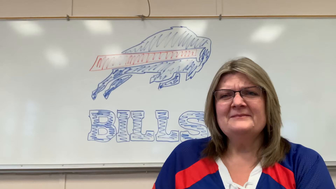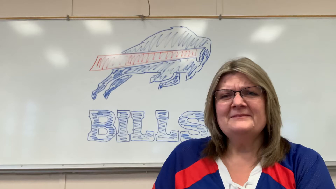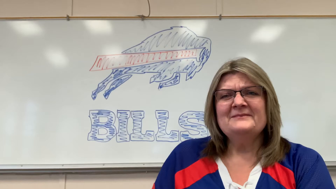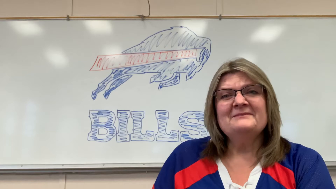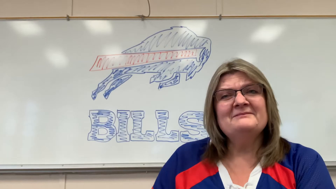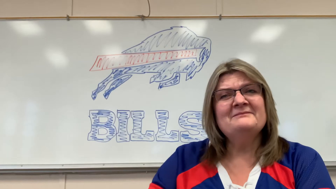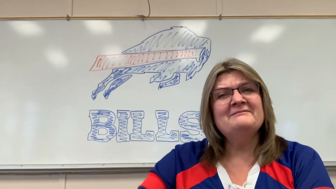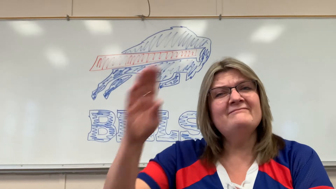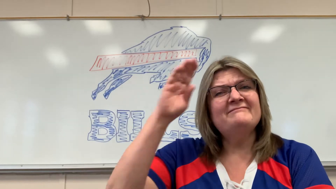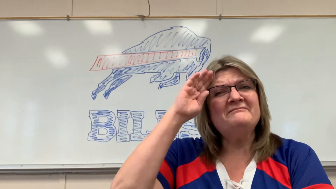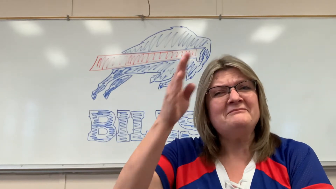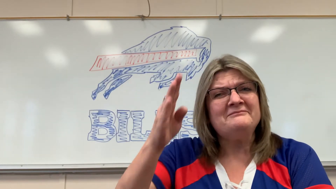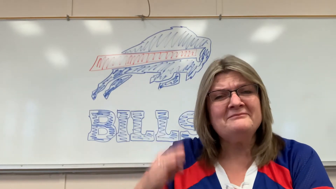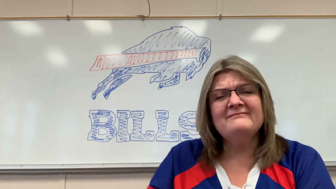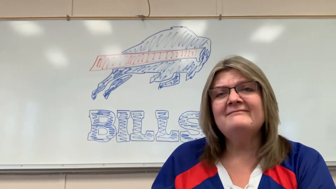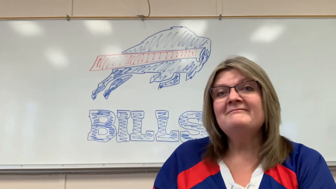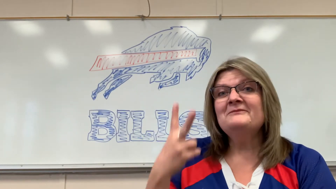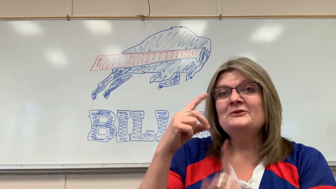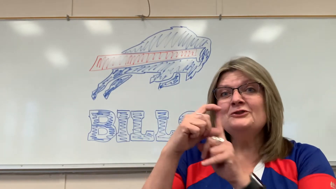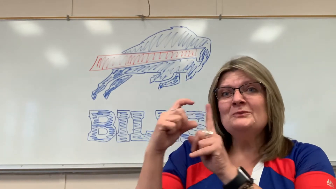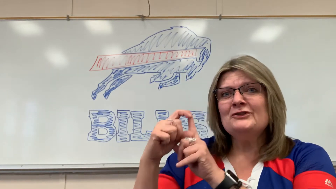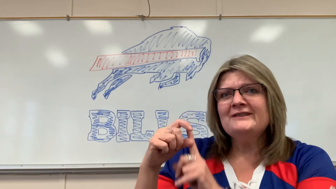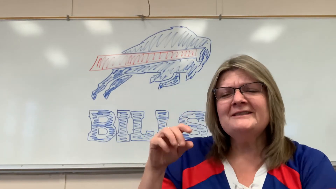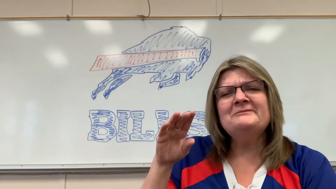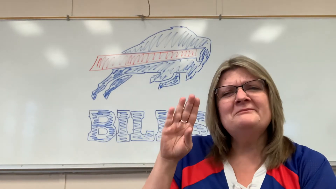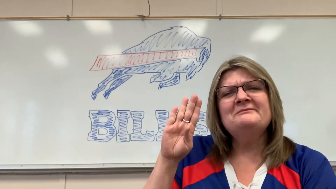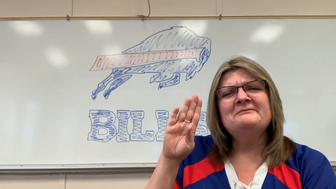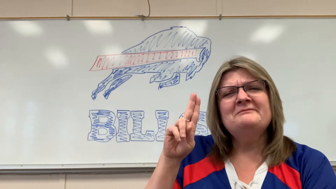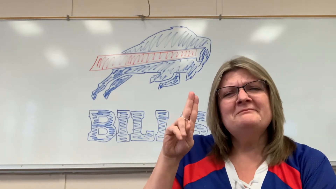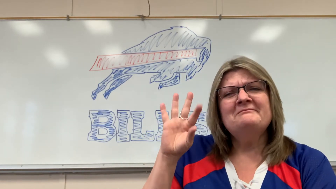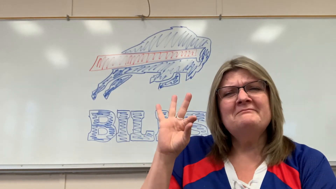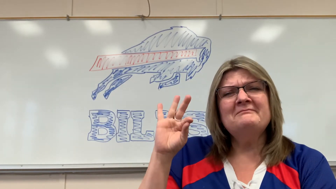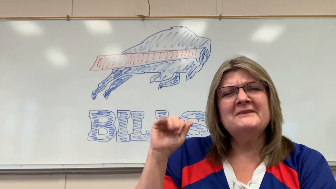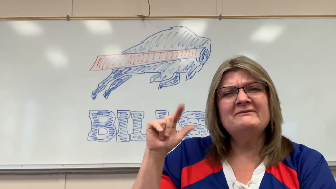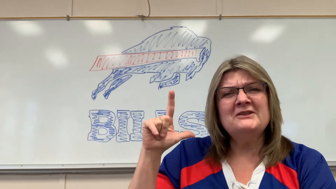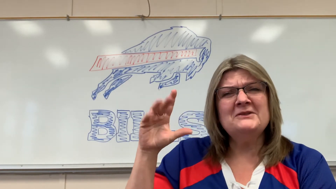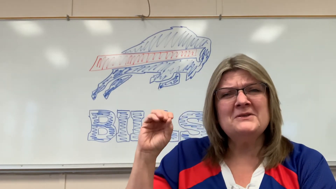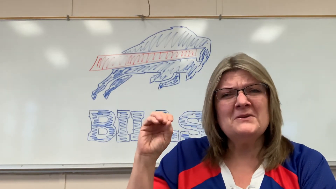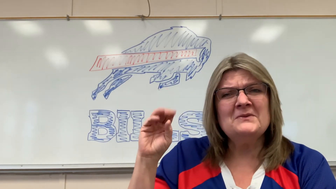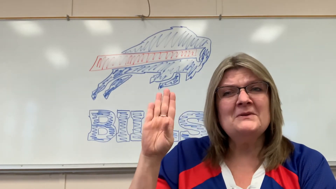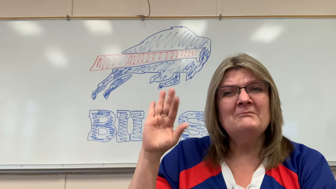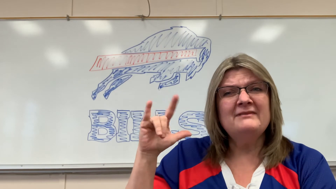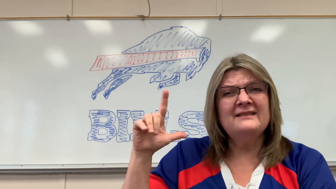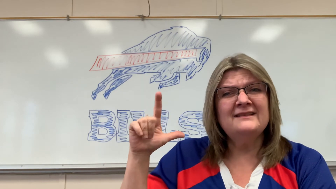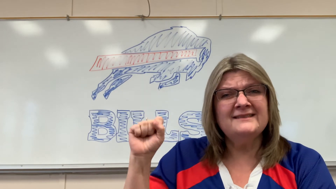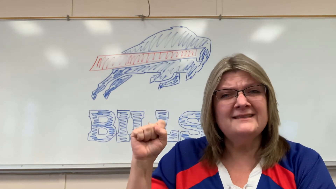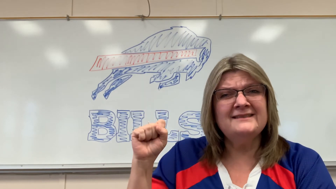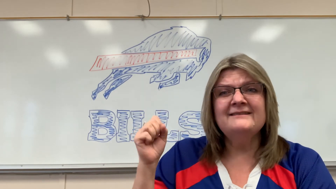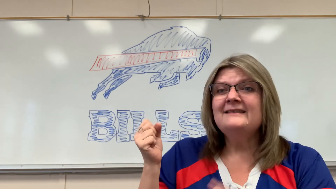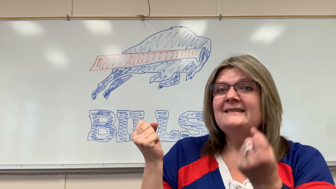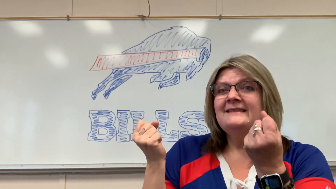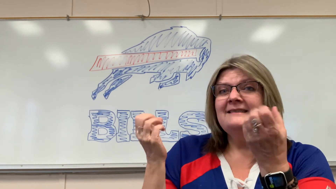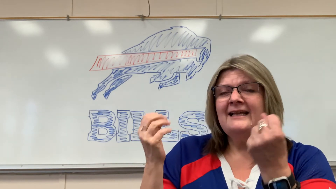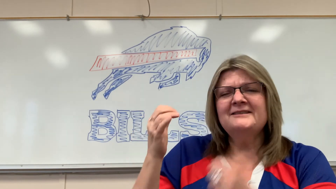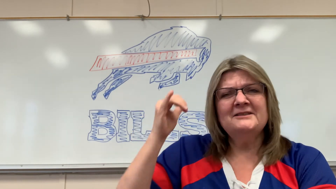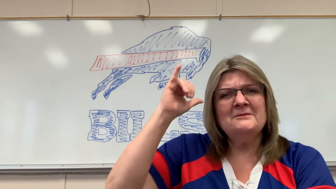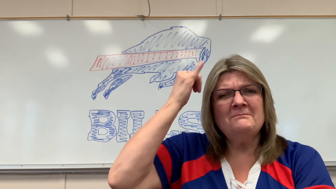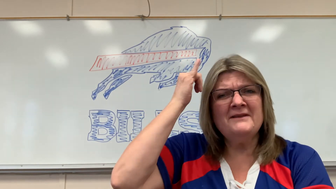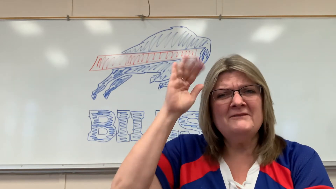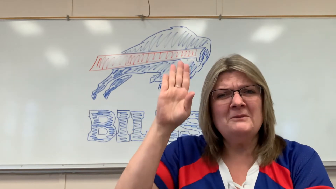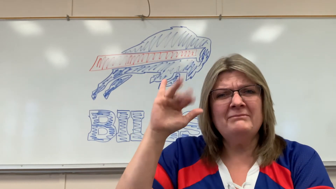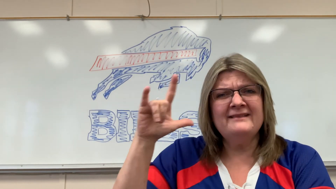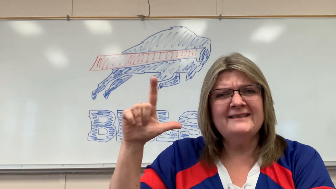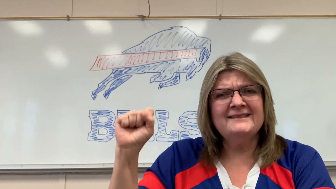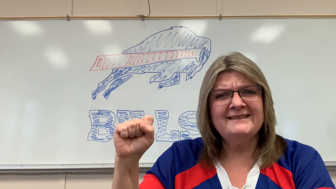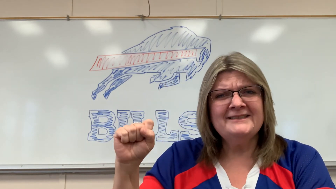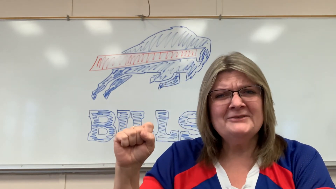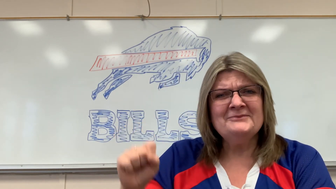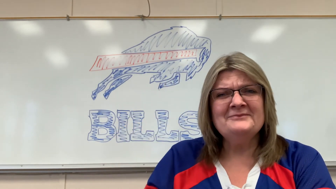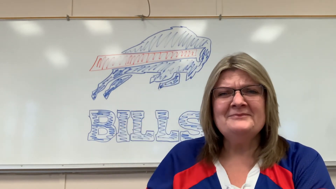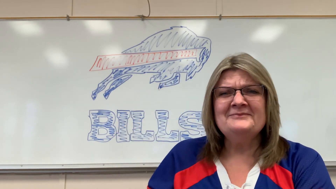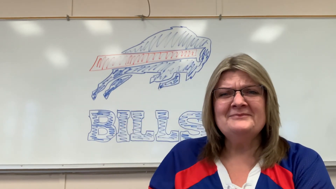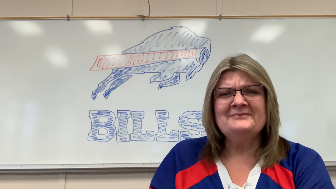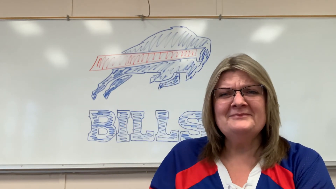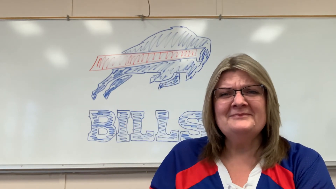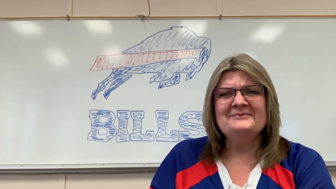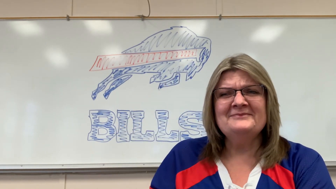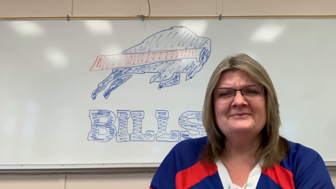Buffalo Bills